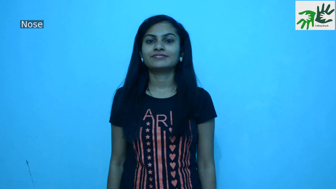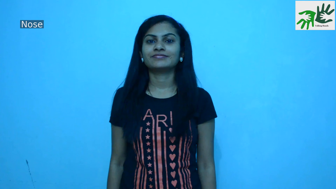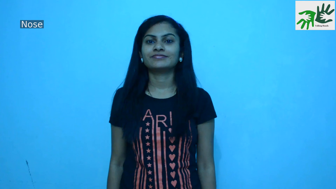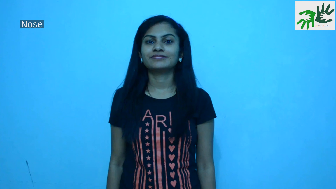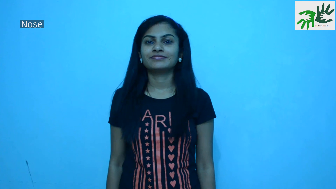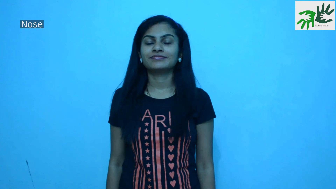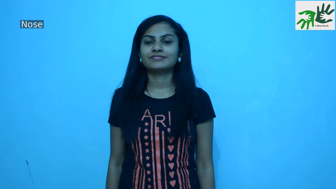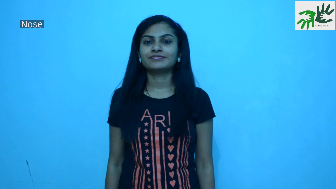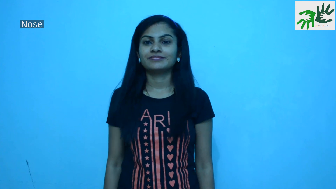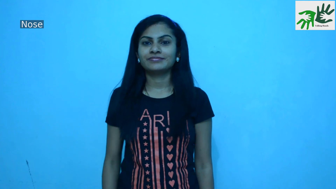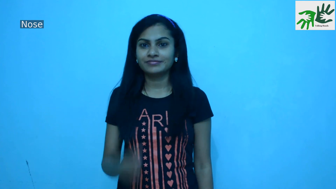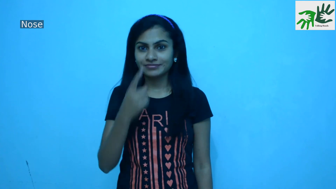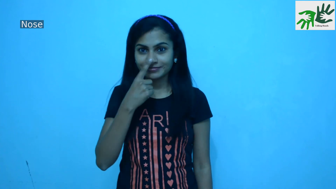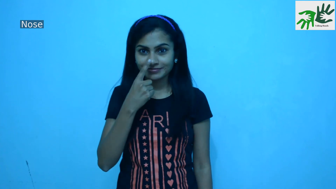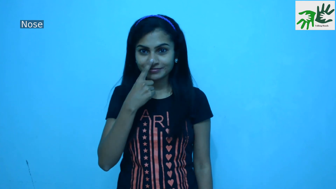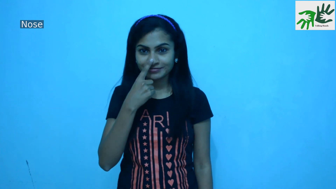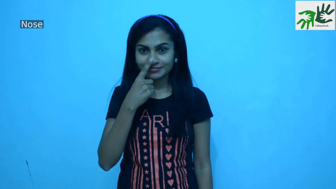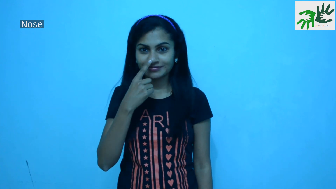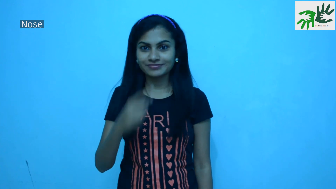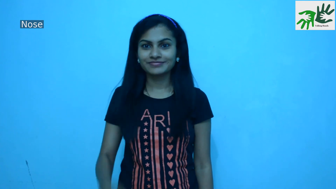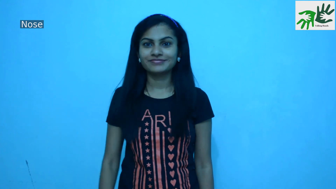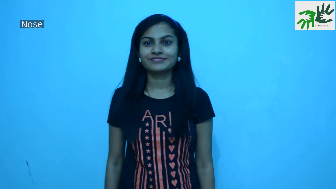Nose